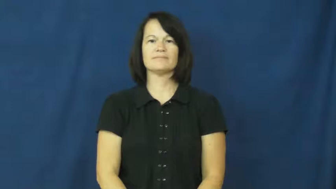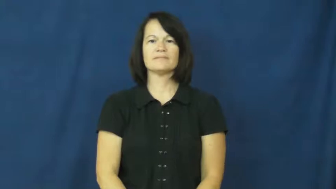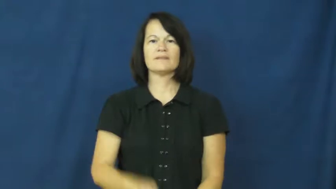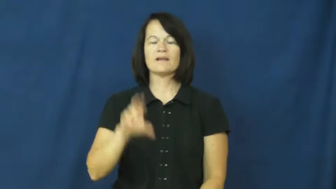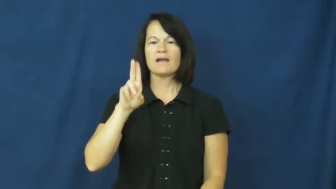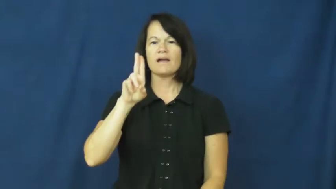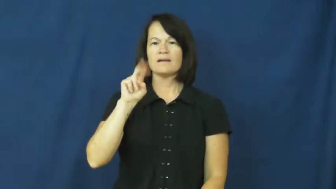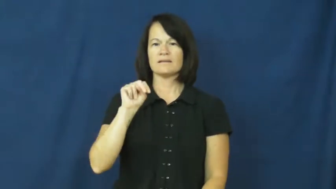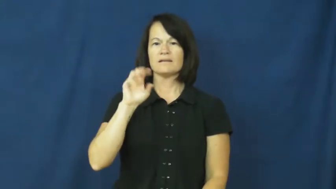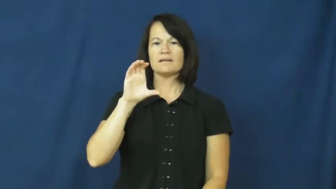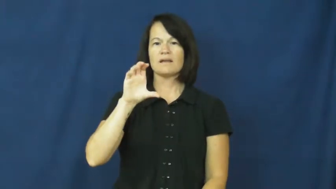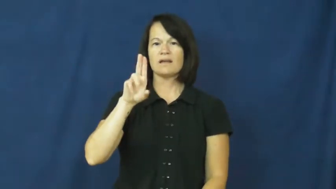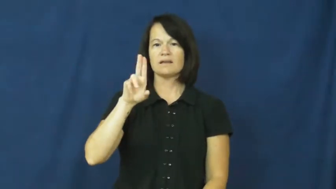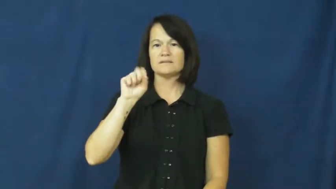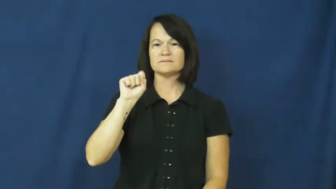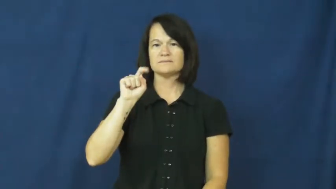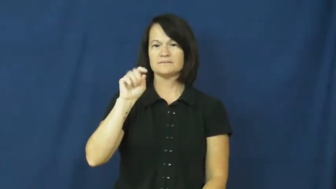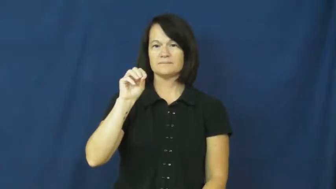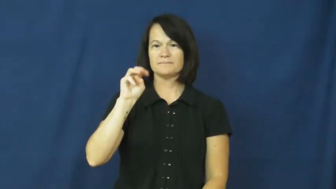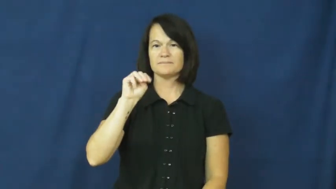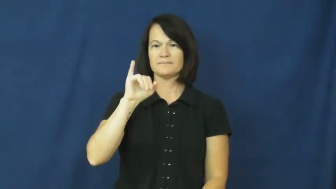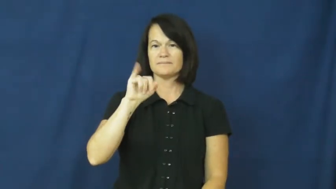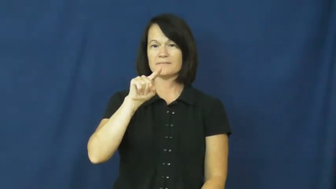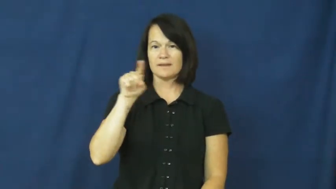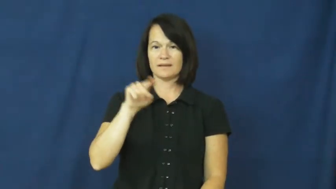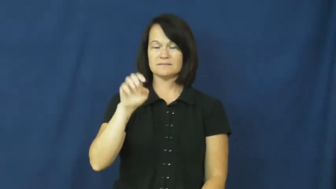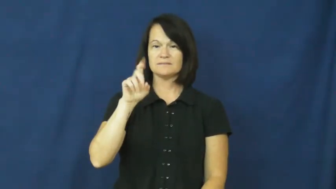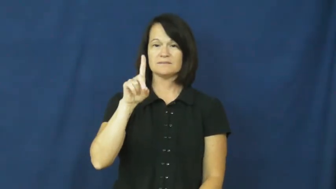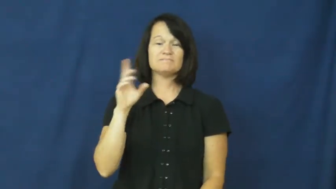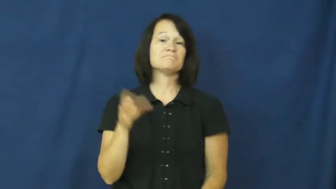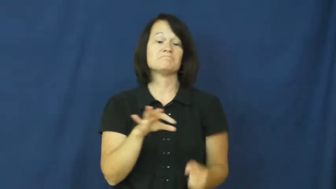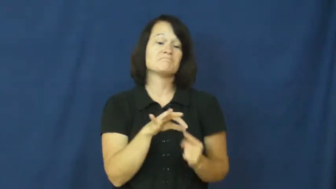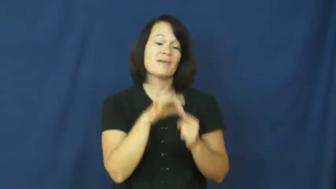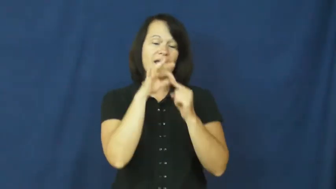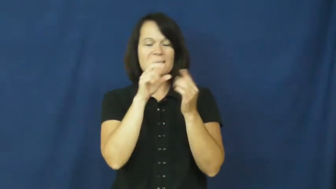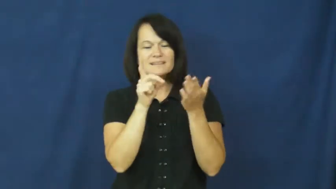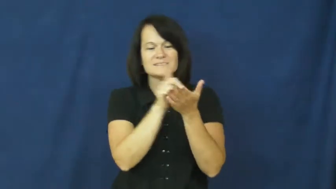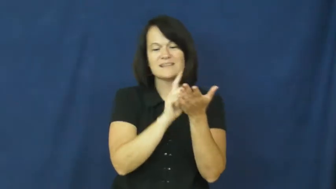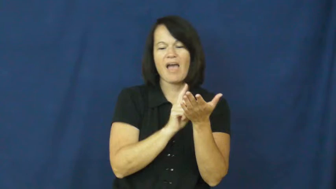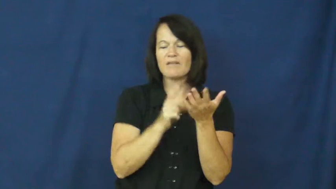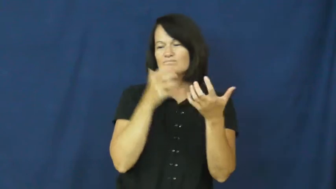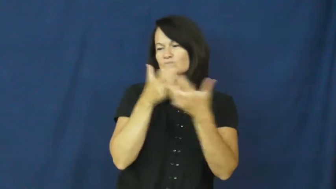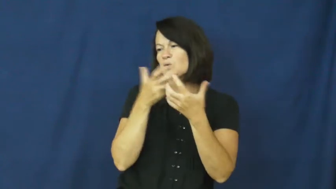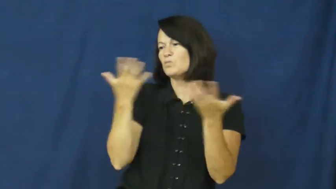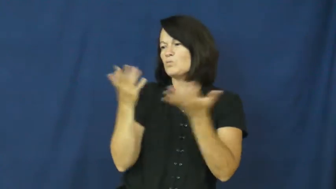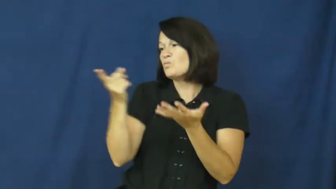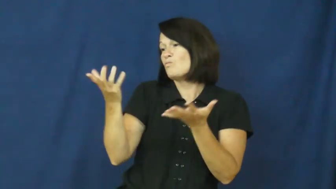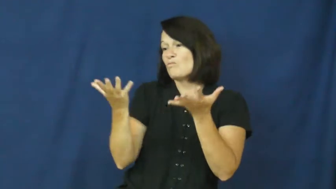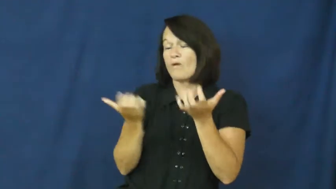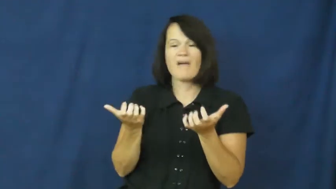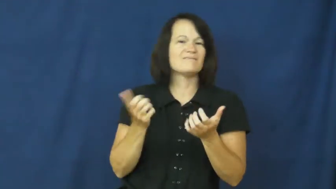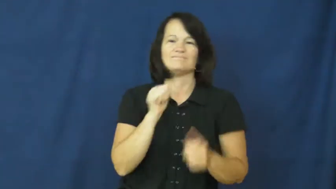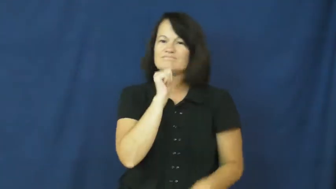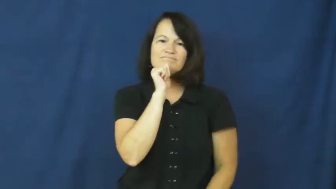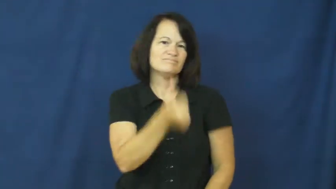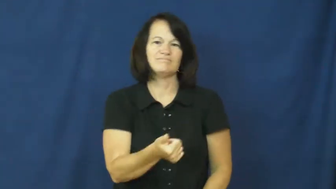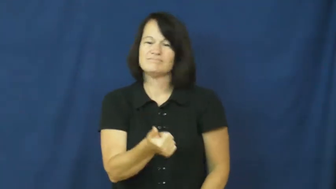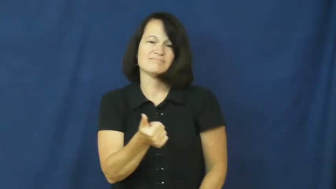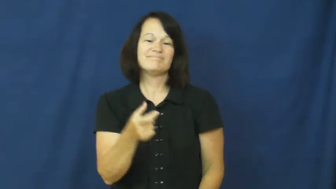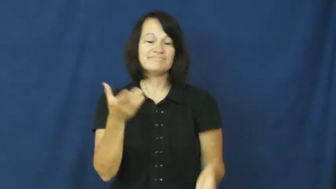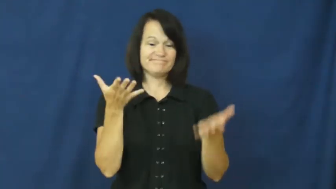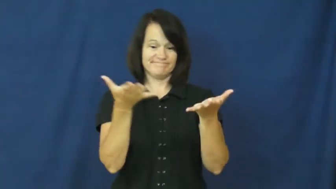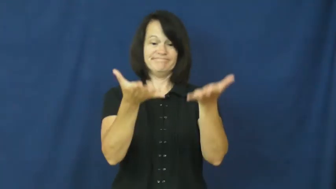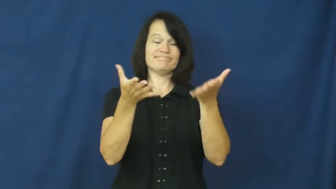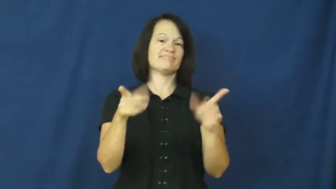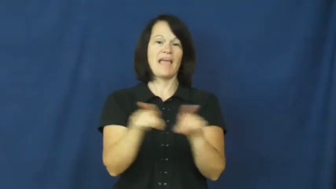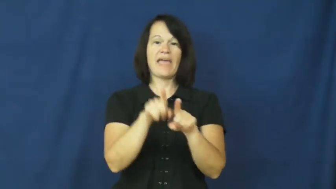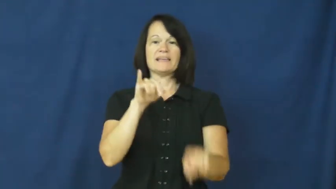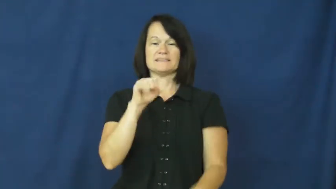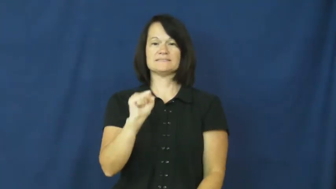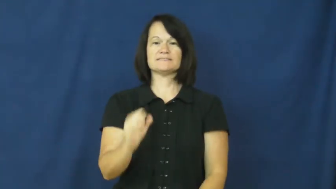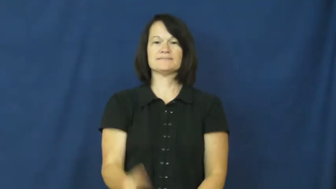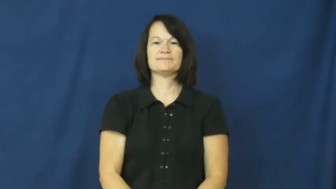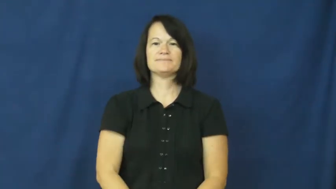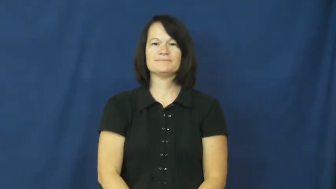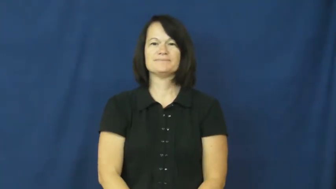uncustomized